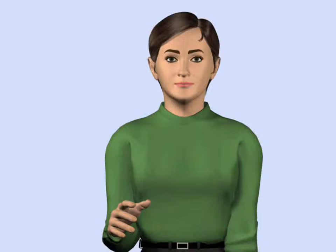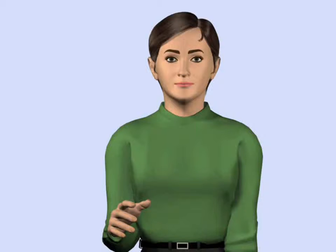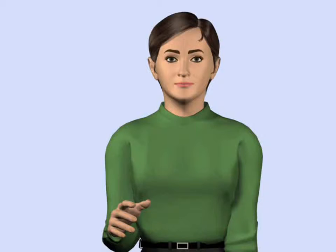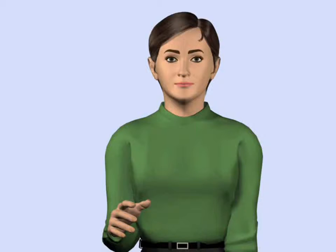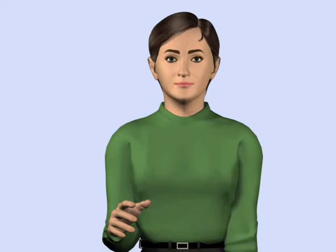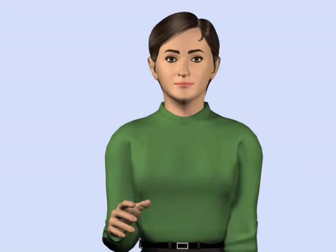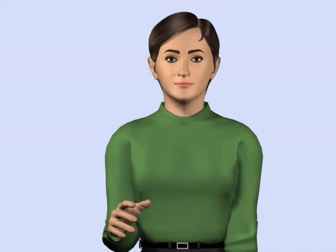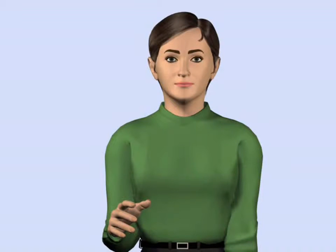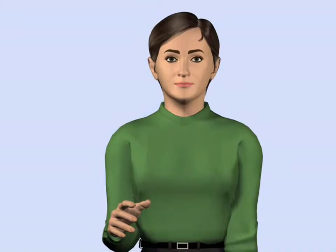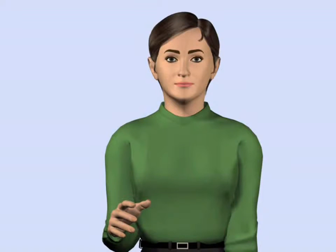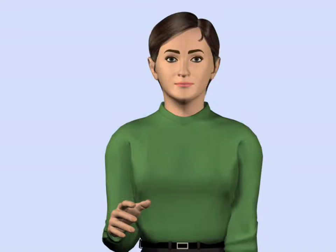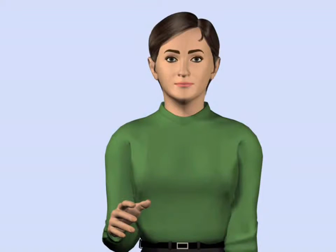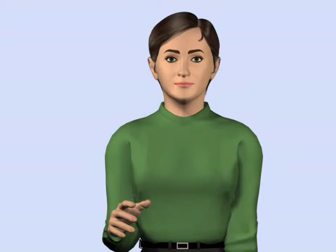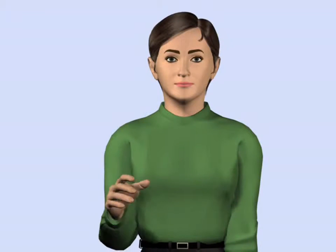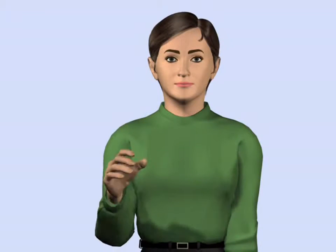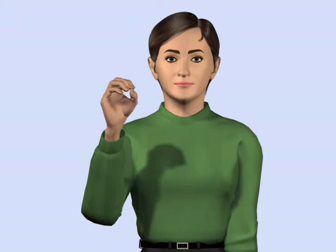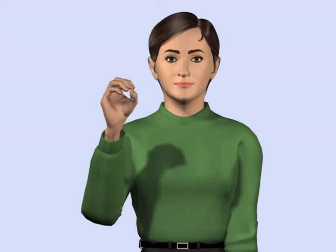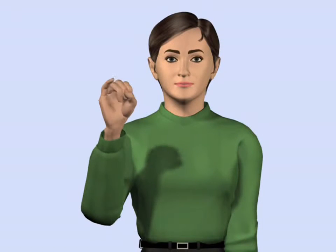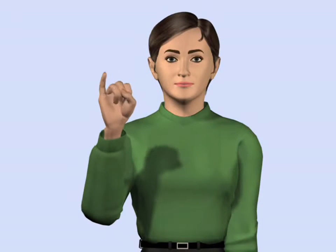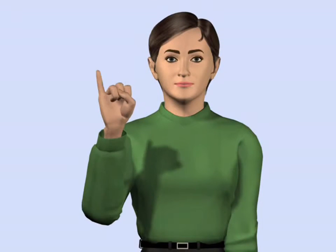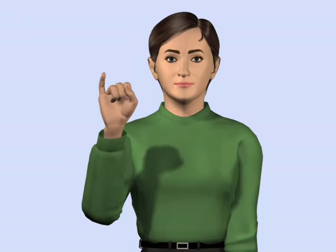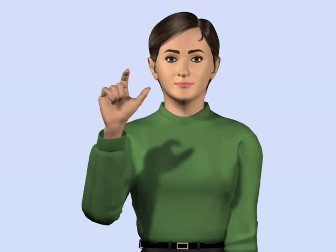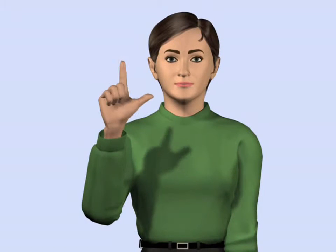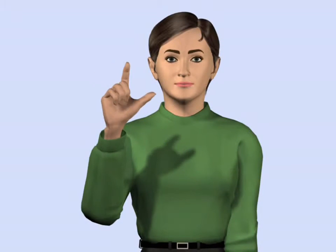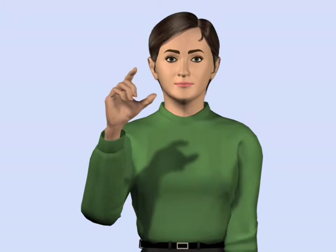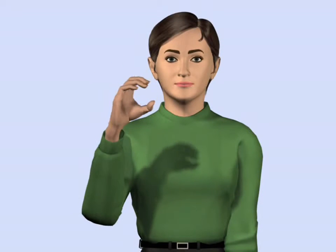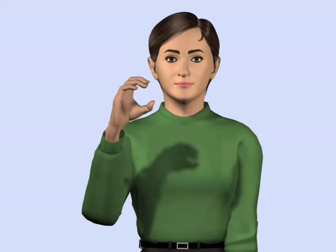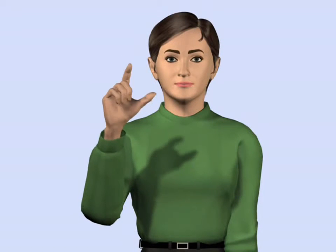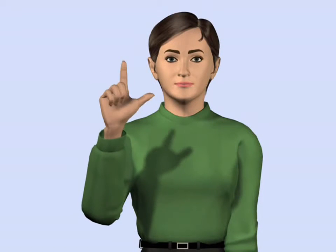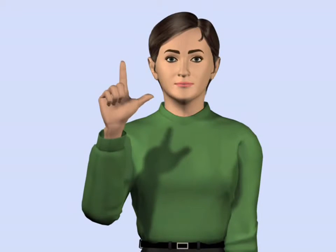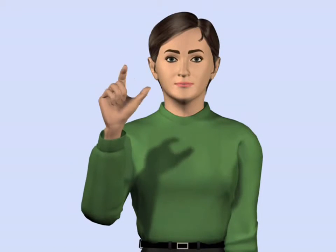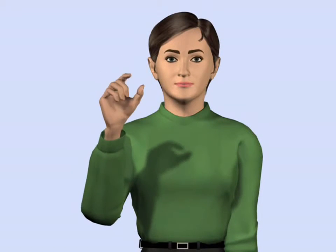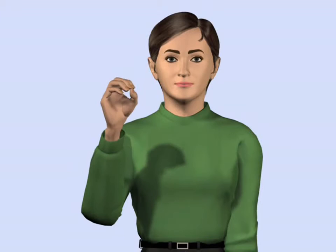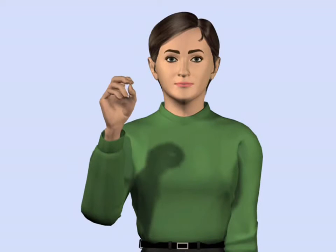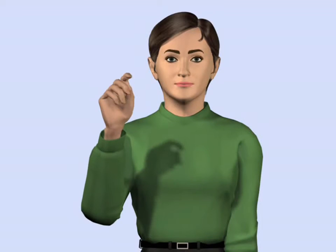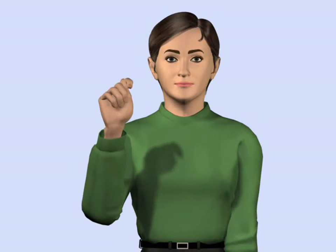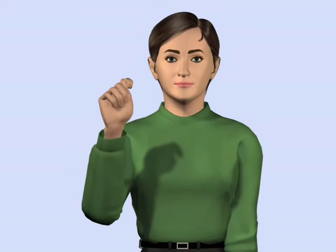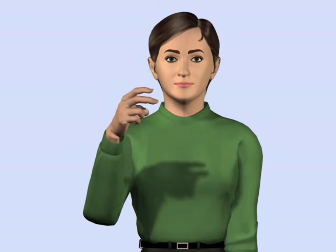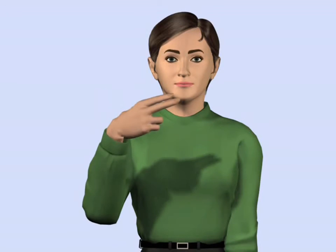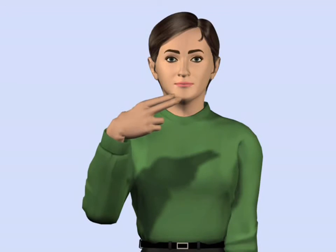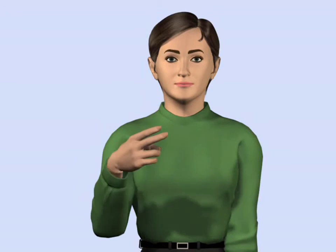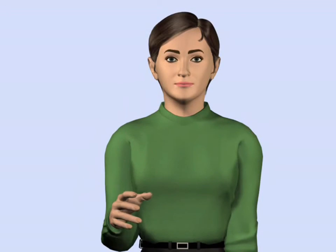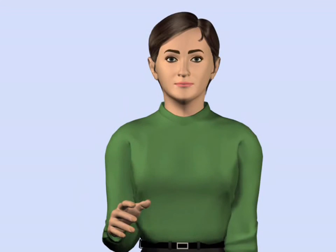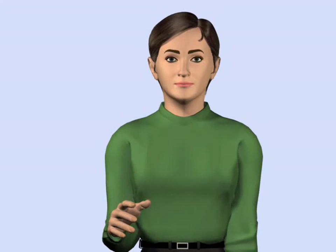oilcloth